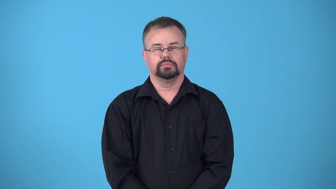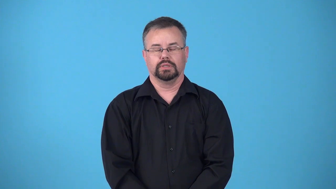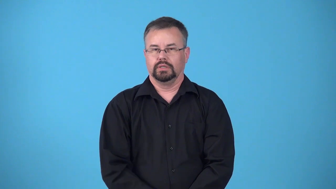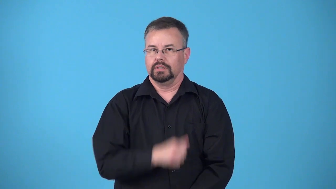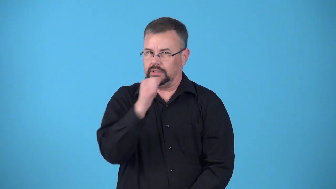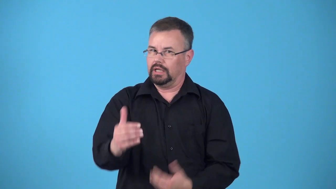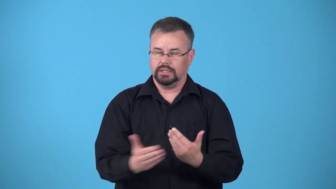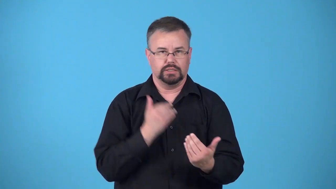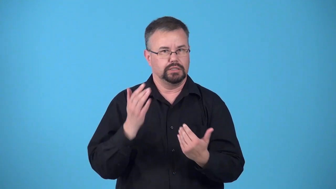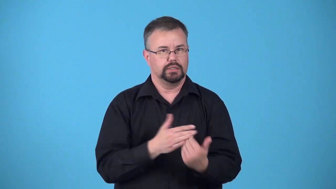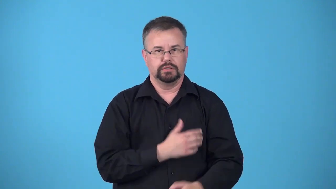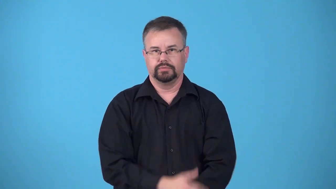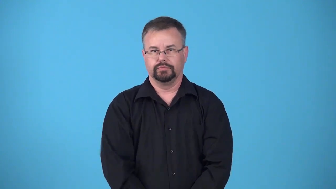no bed of roses